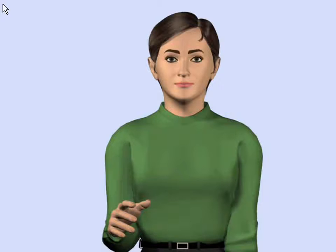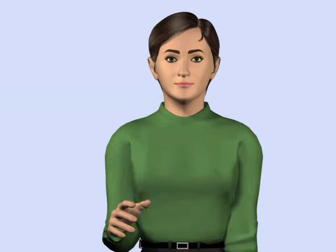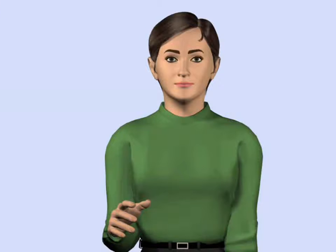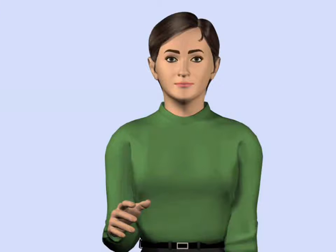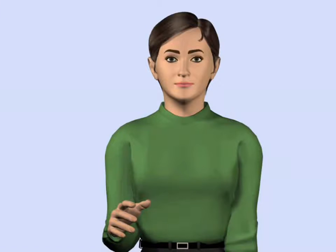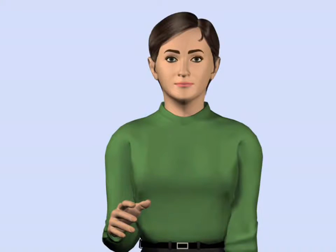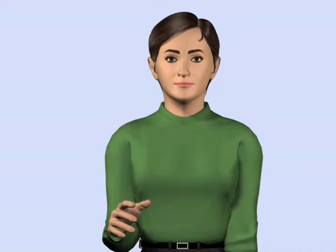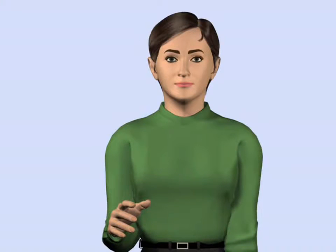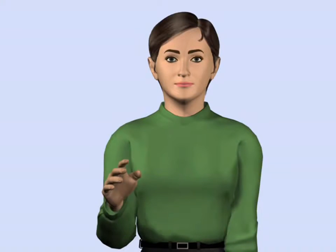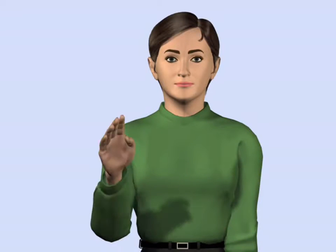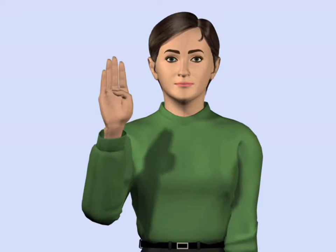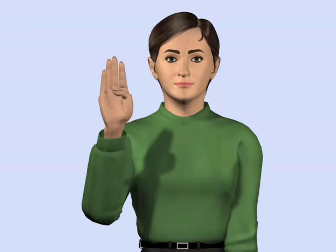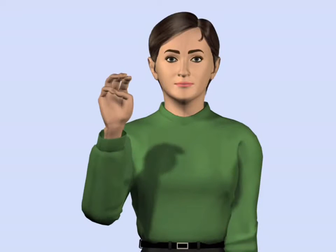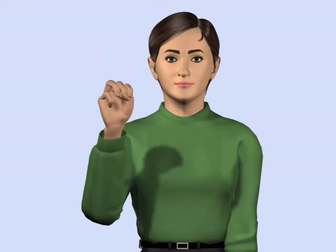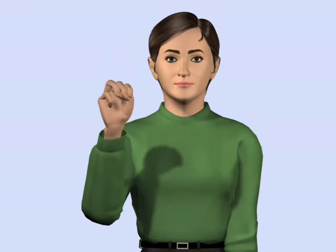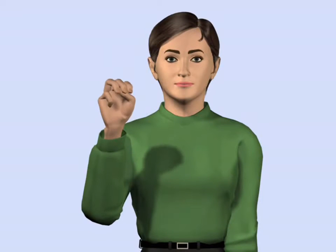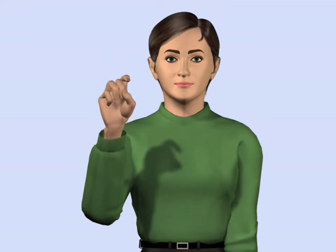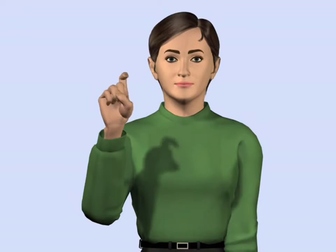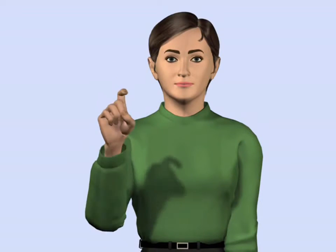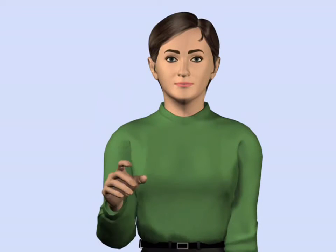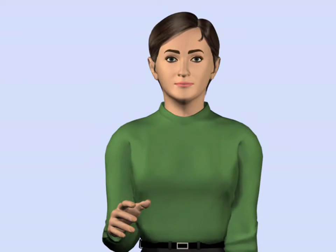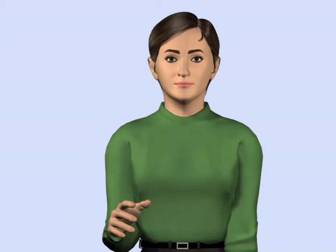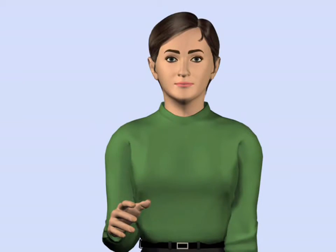bmx